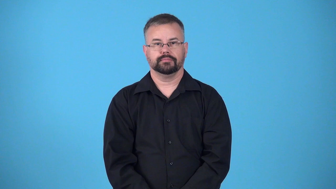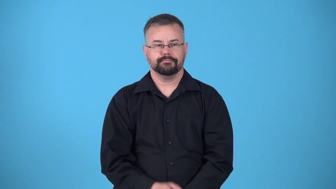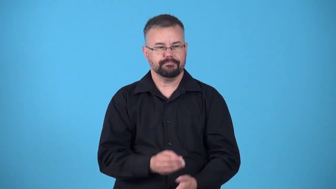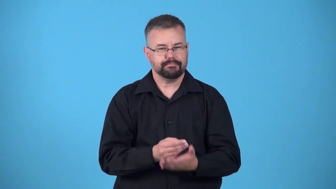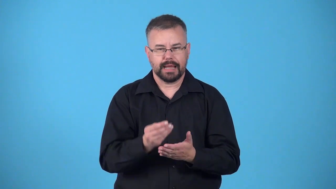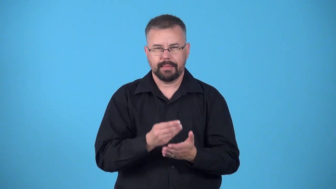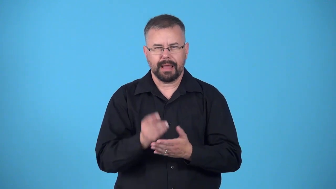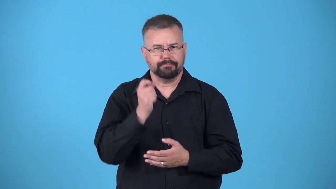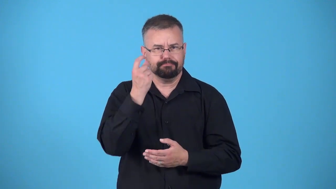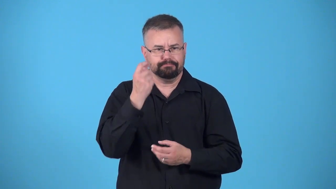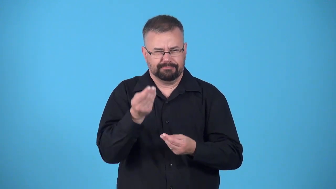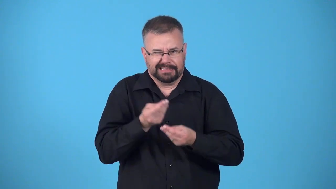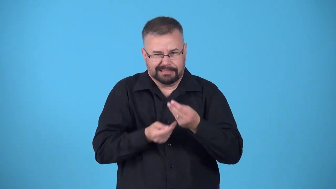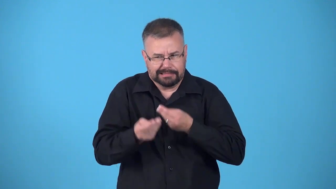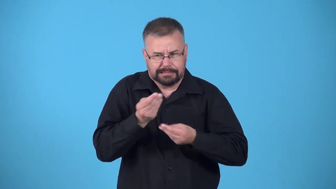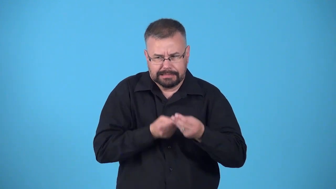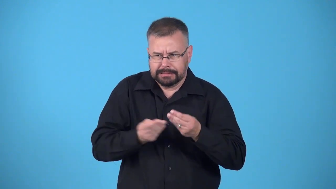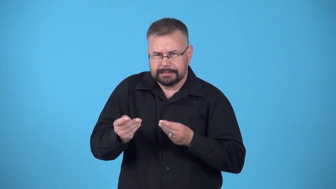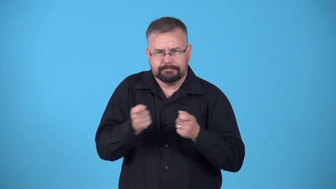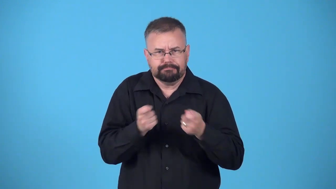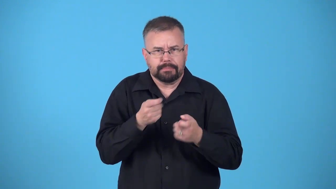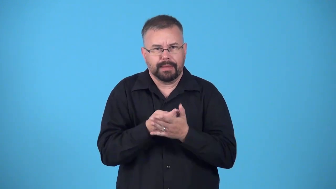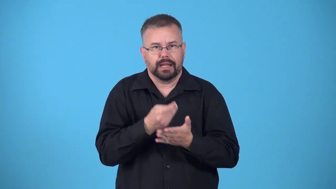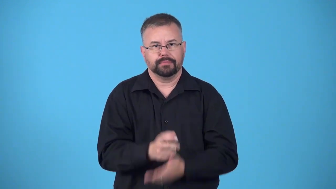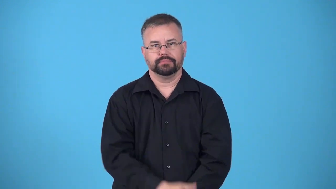scrimp on